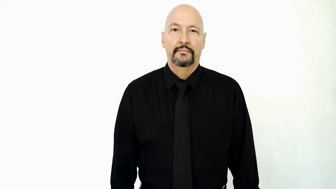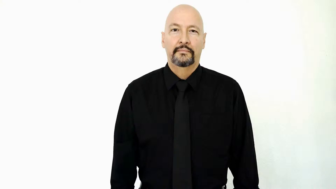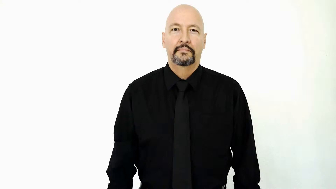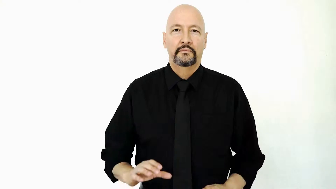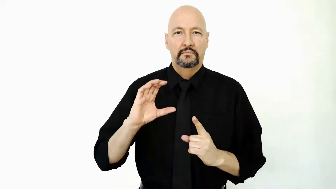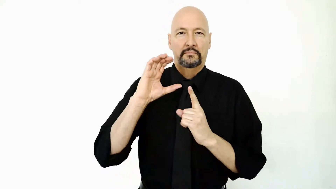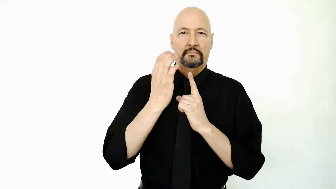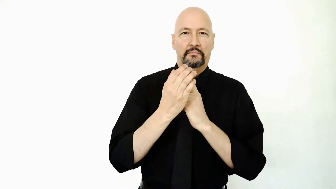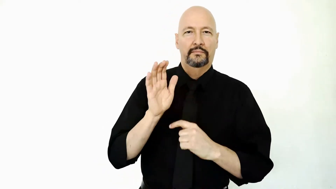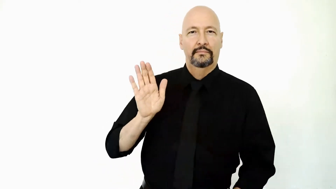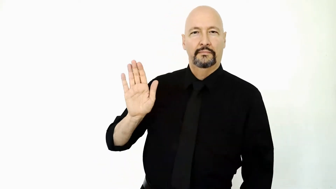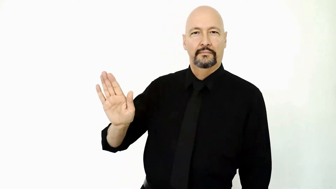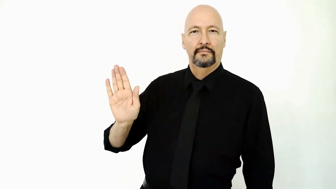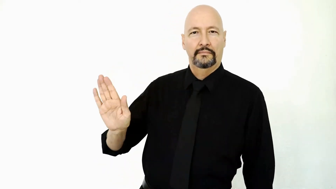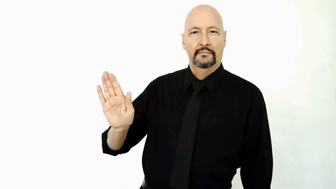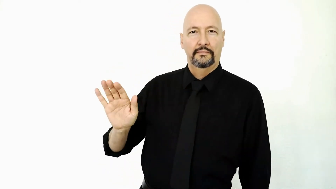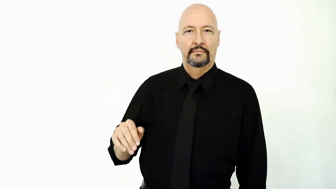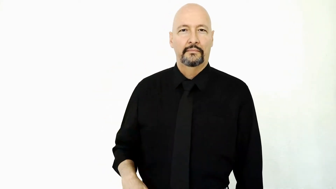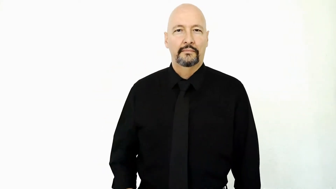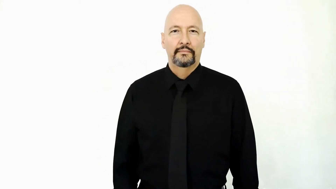culture their their